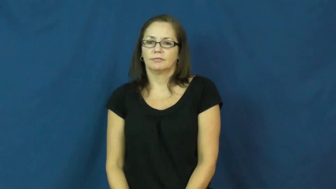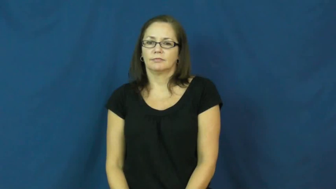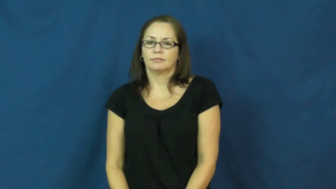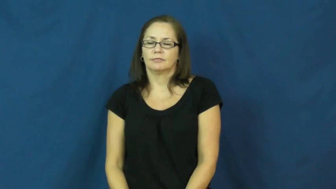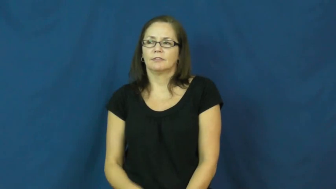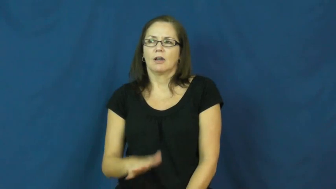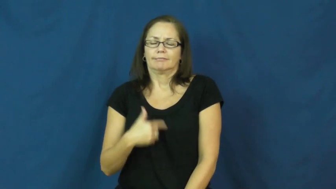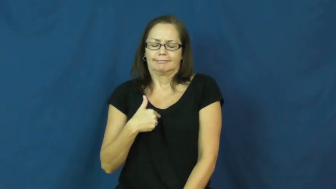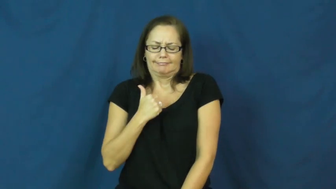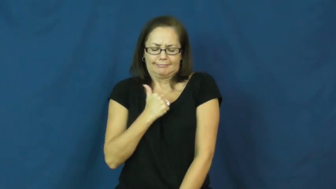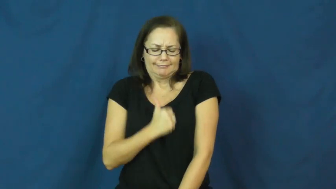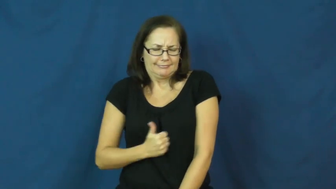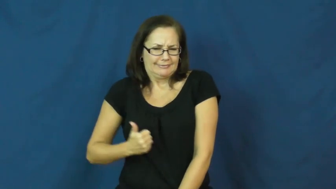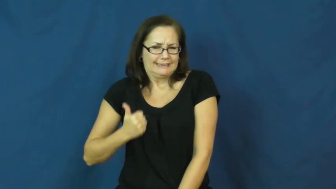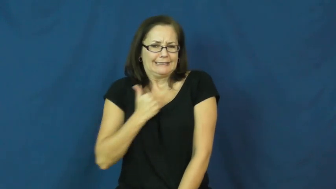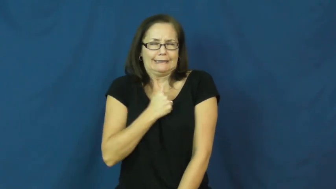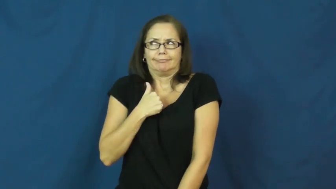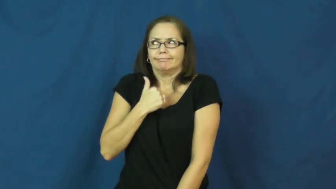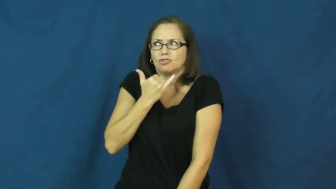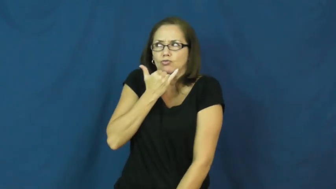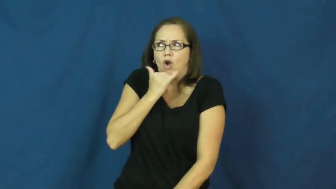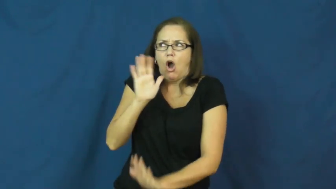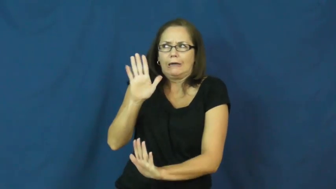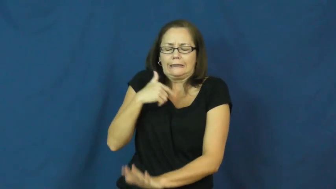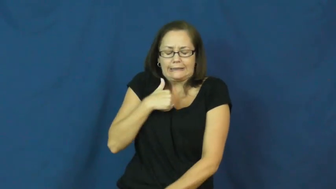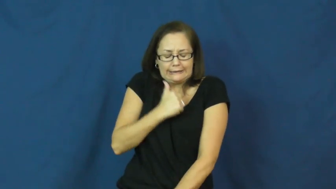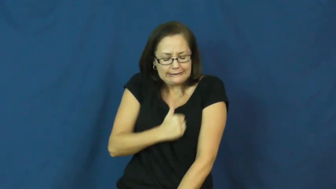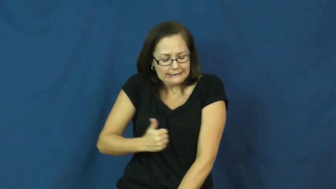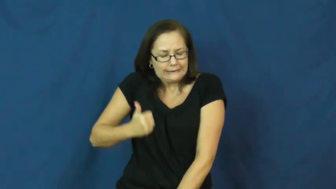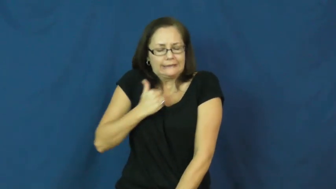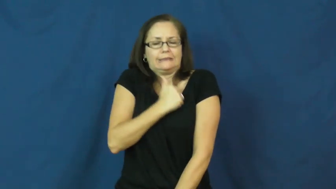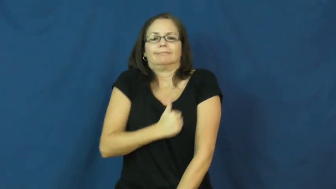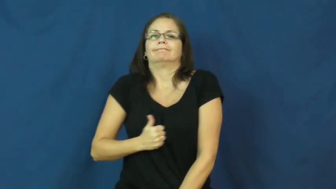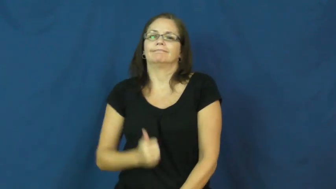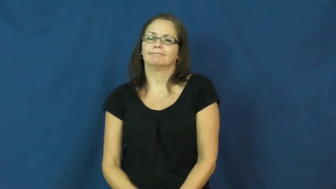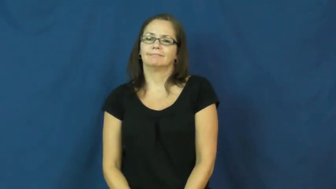eat humble pie